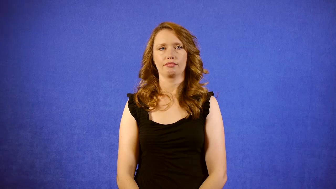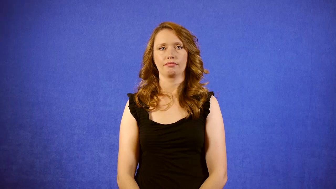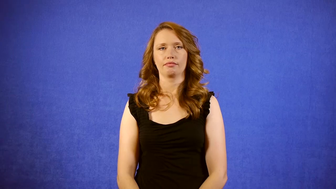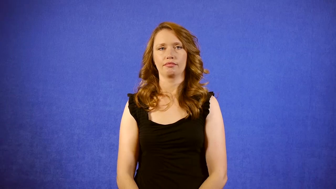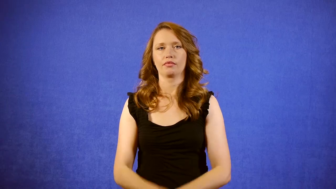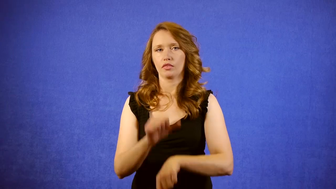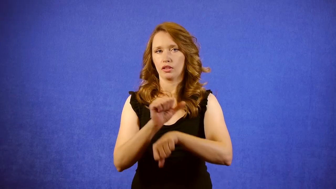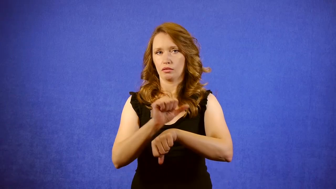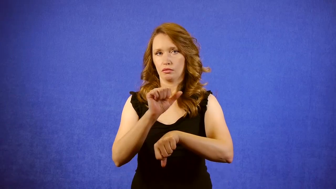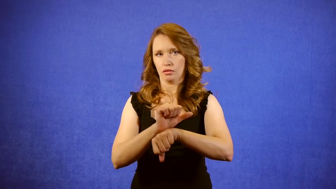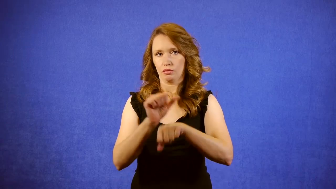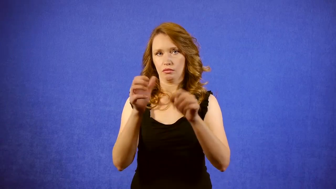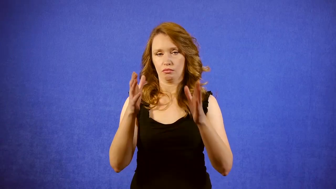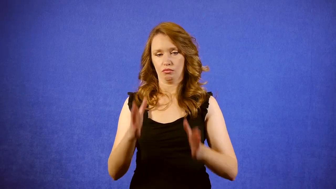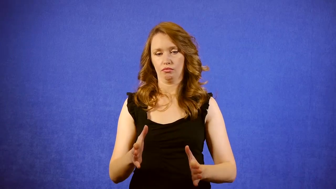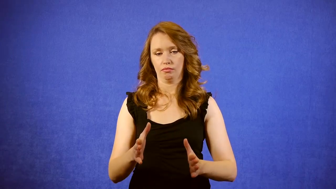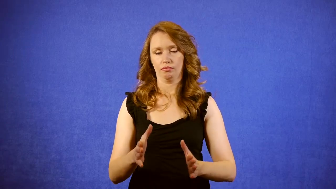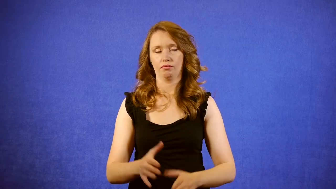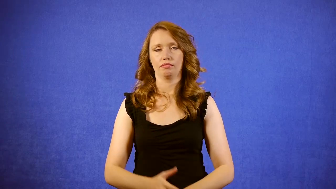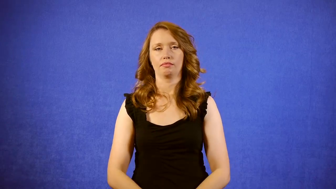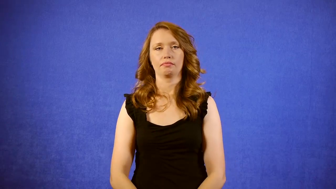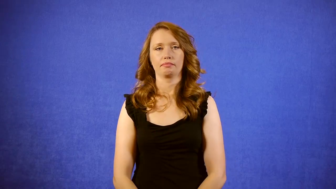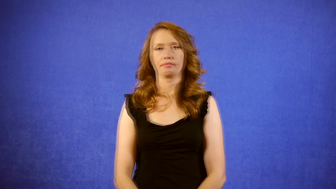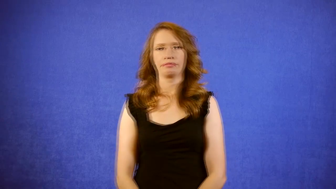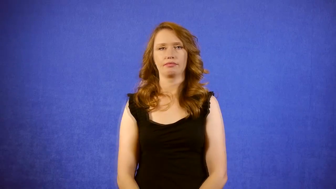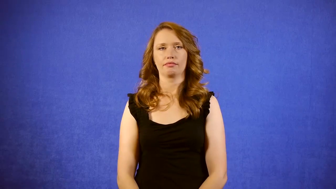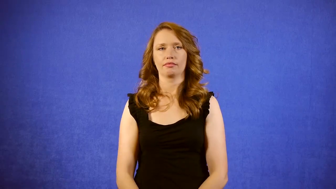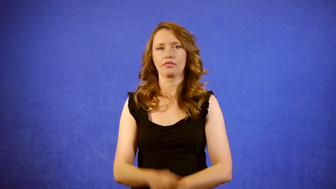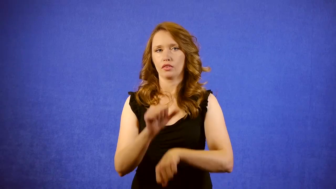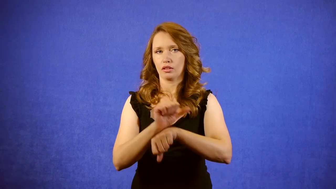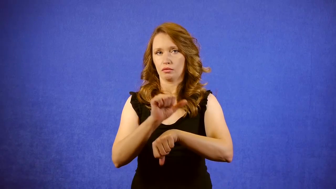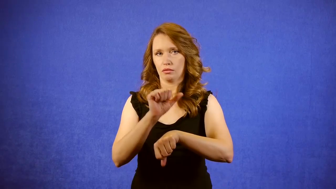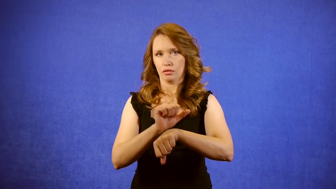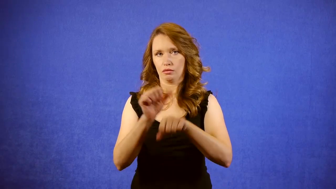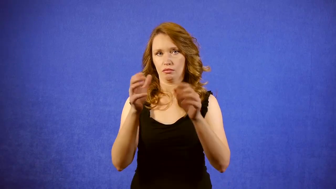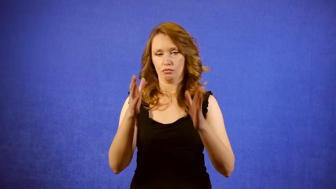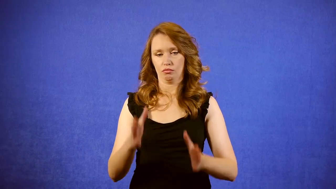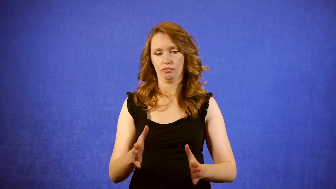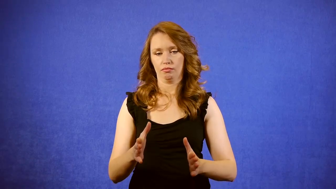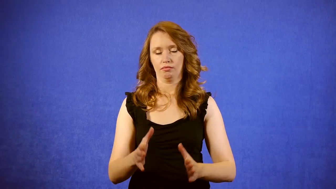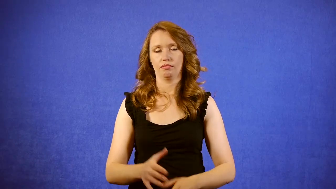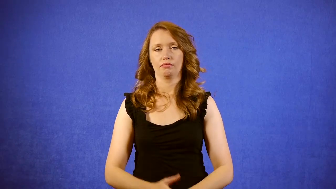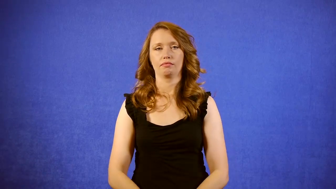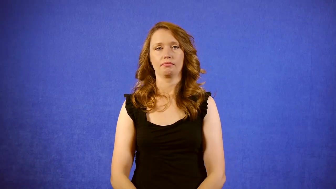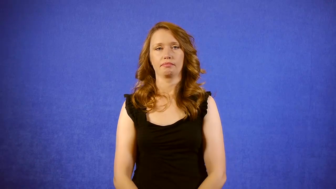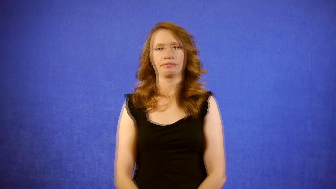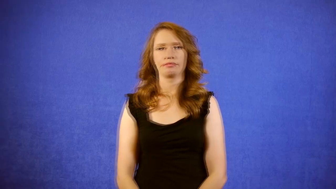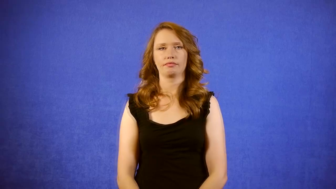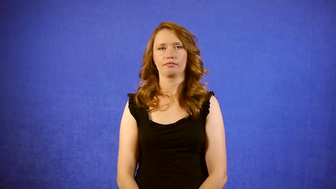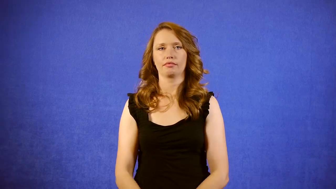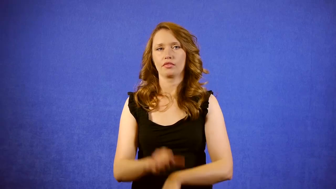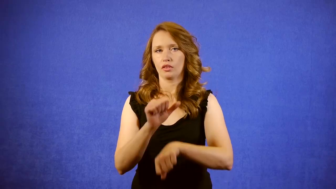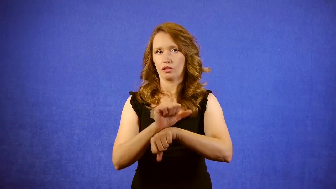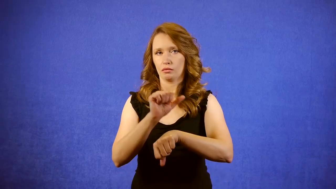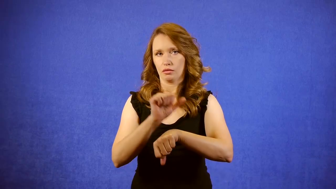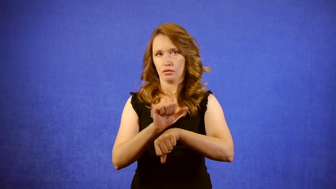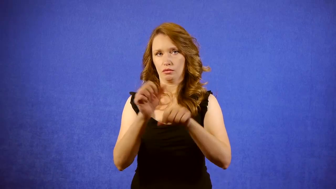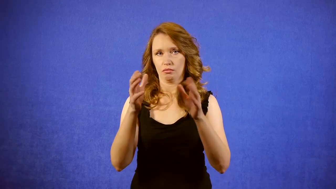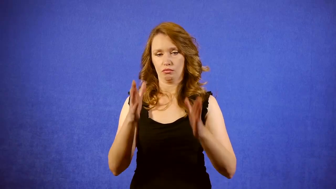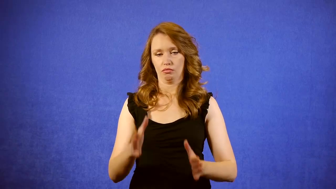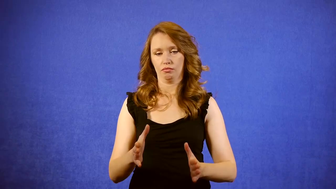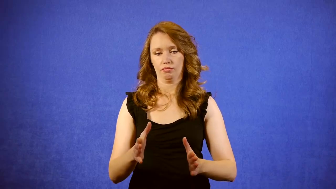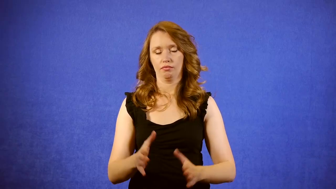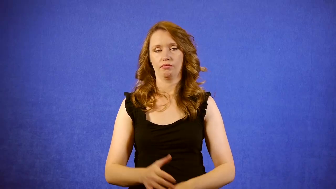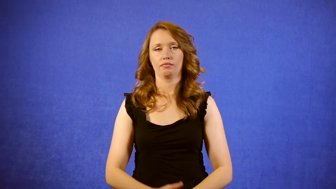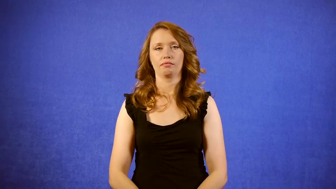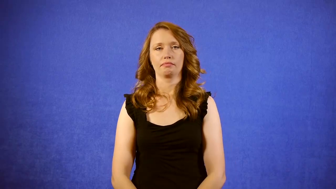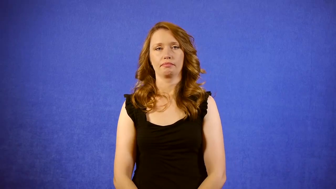Employee